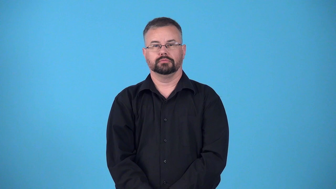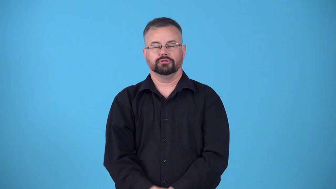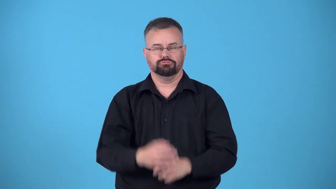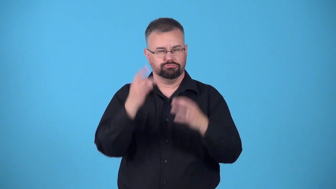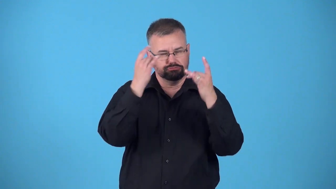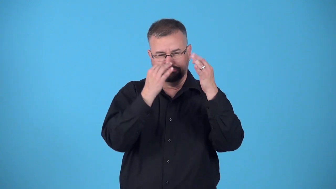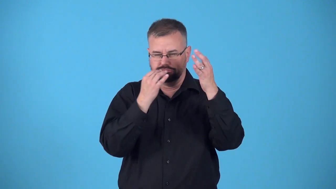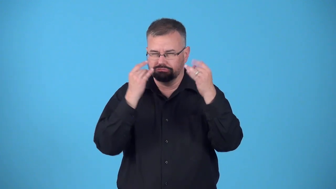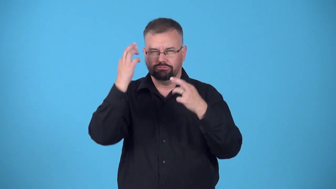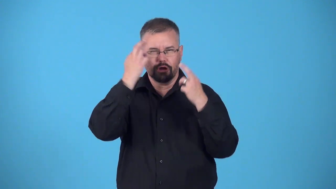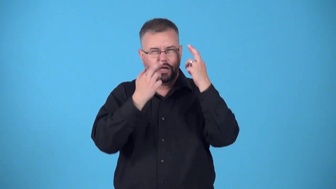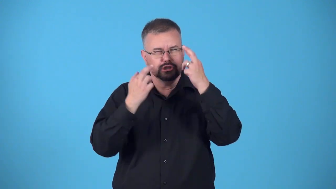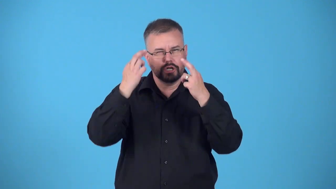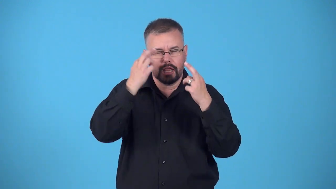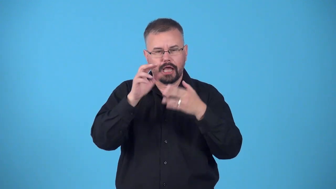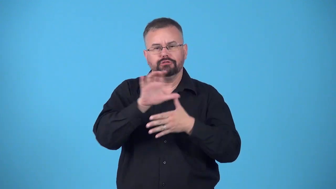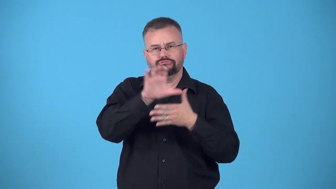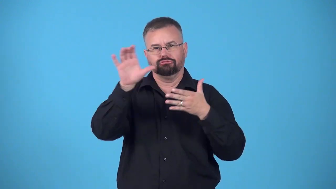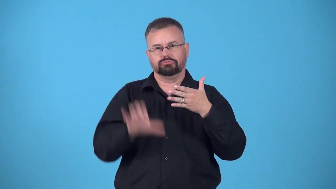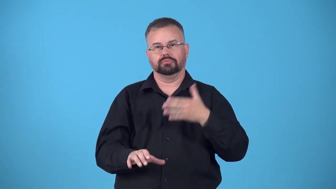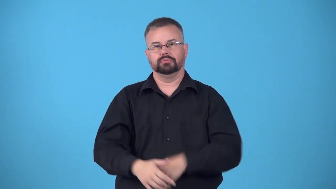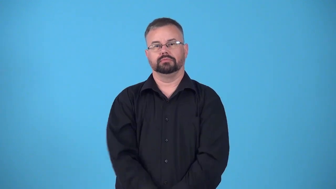reason out